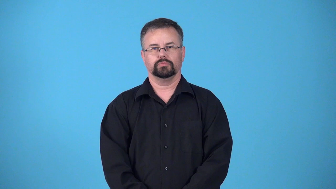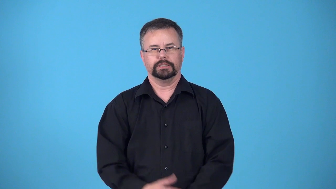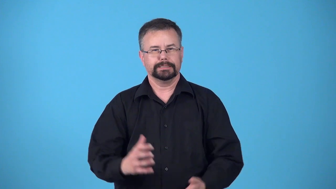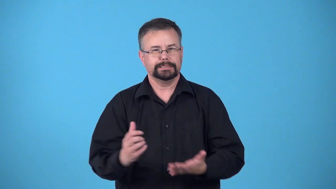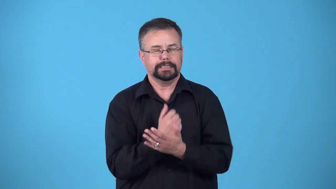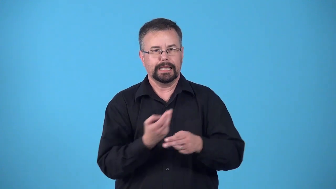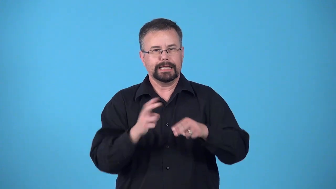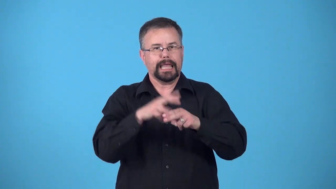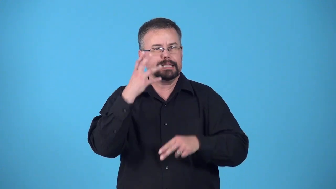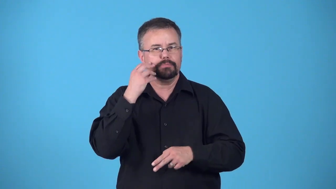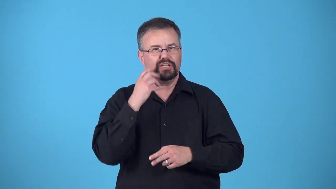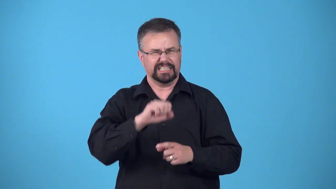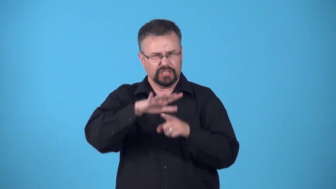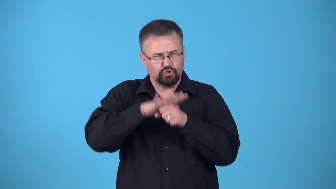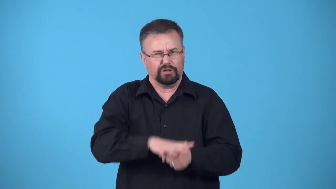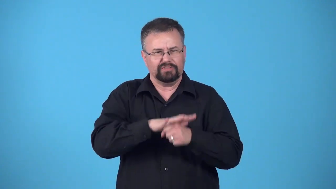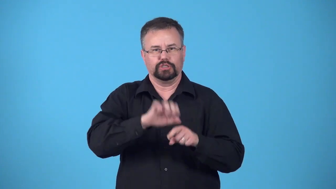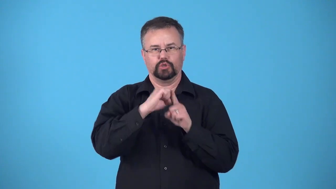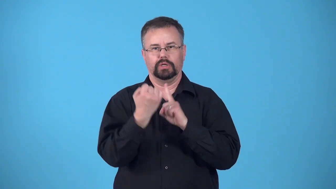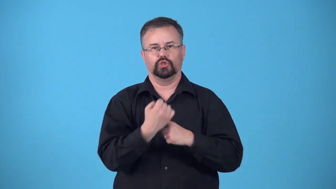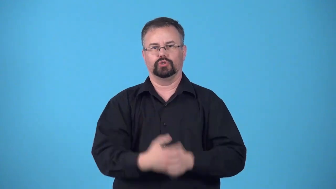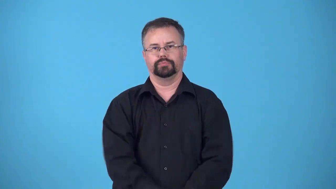trial by fire